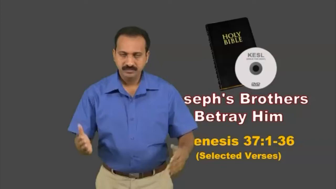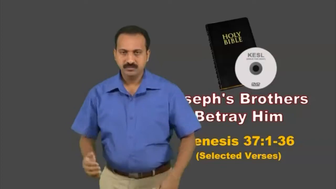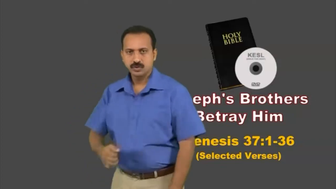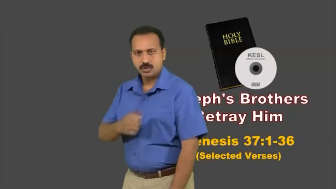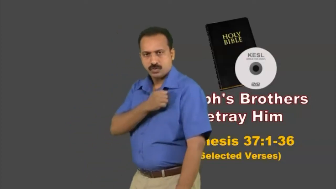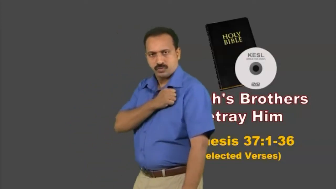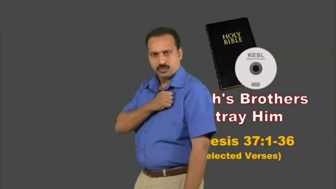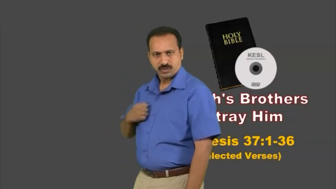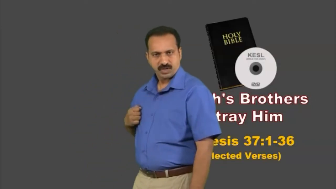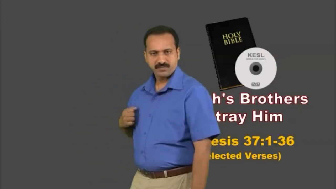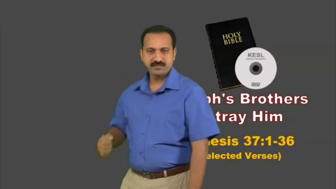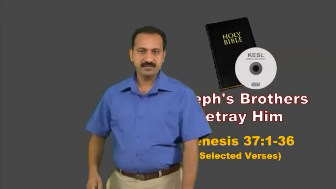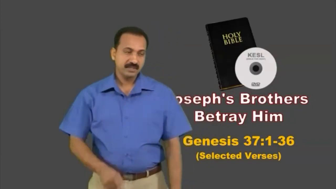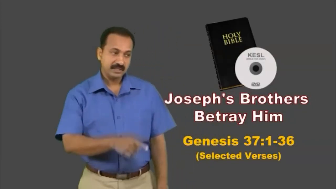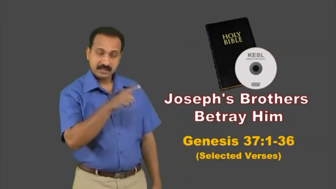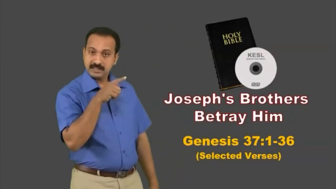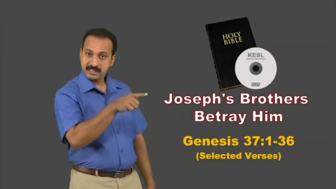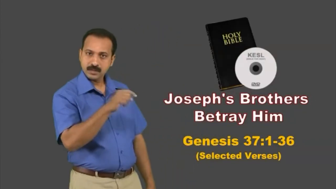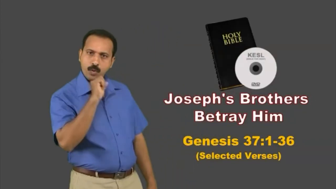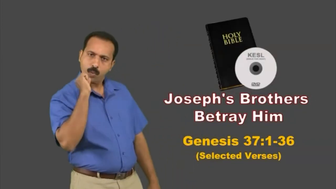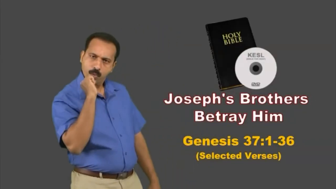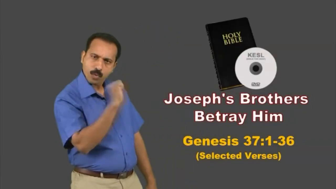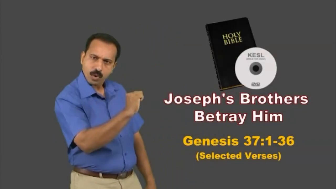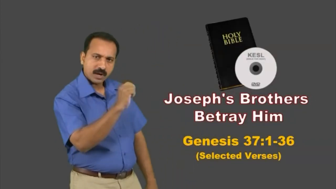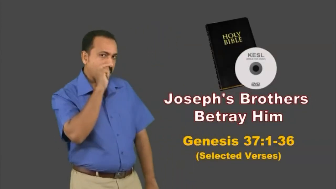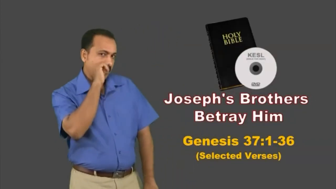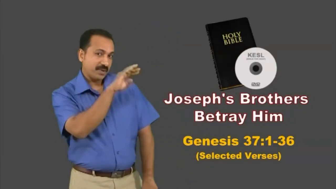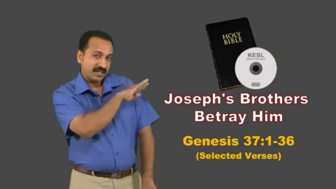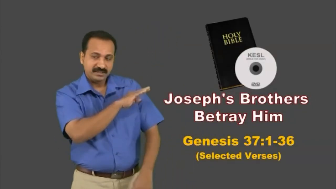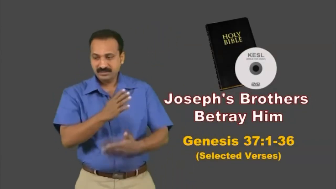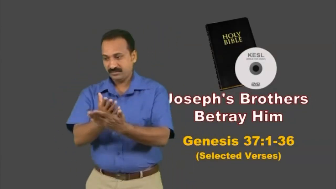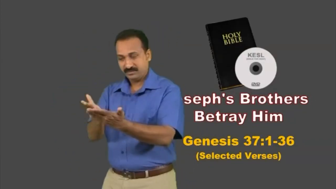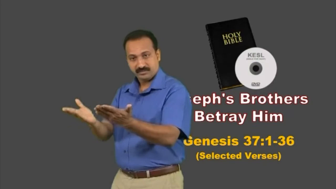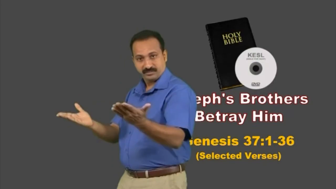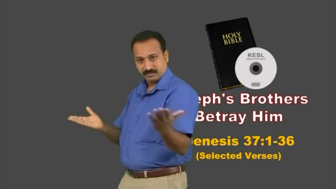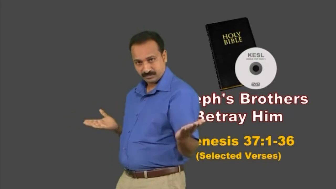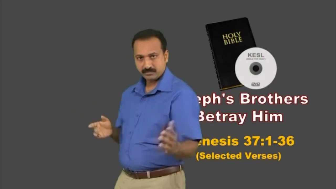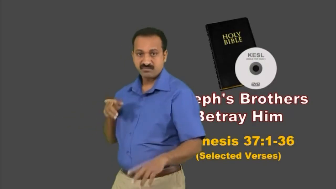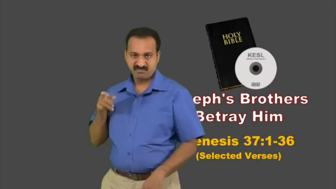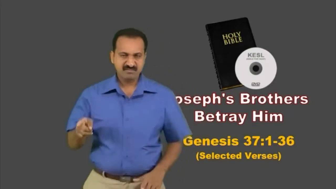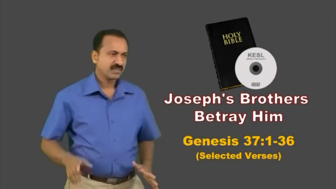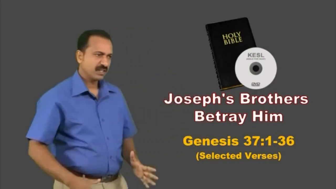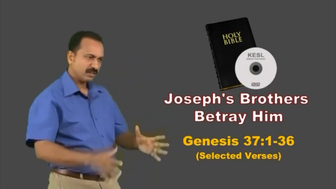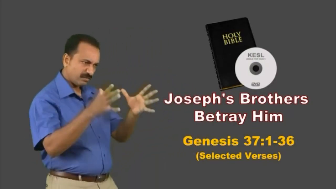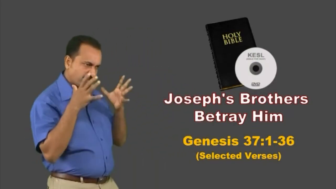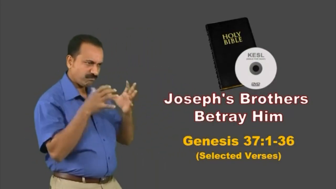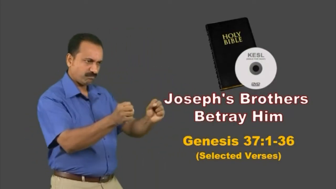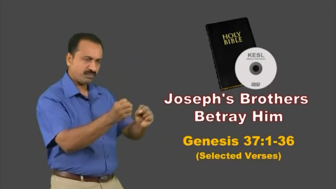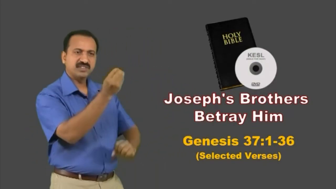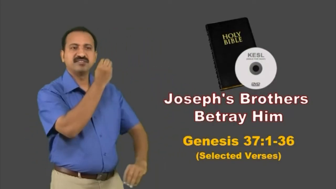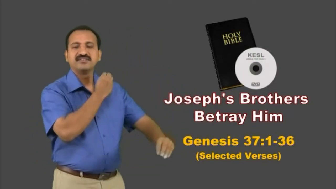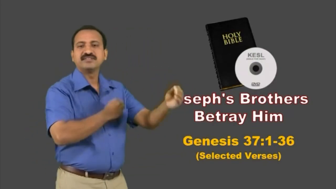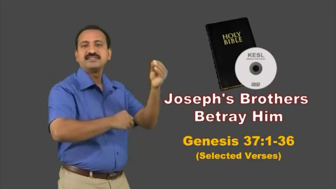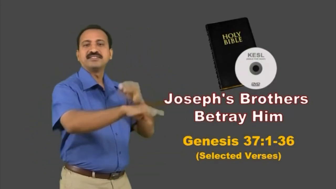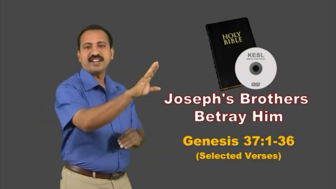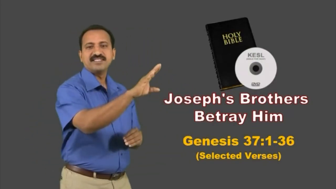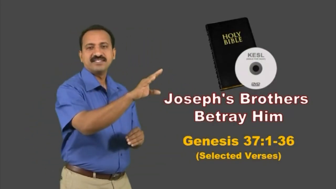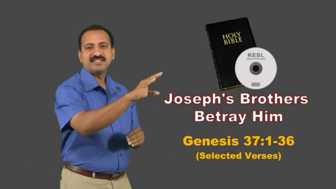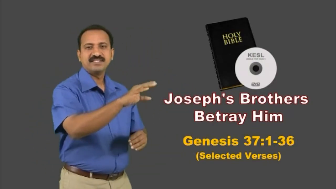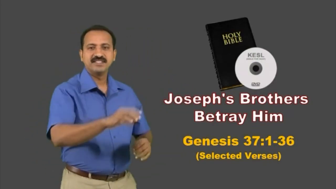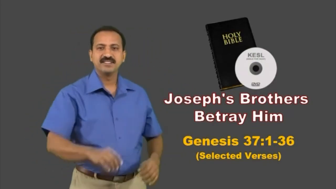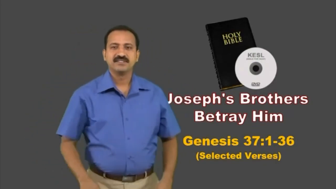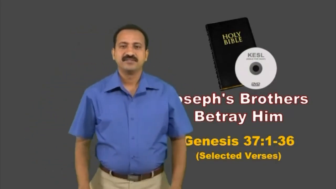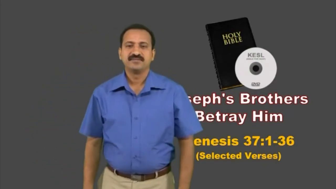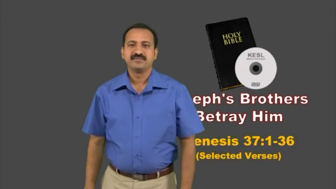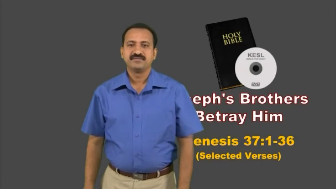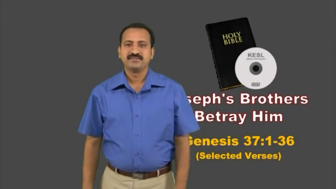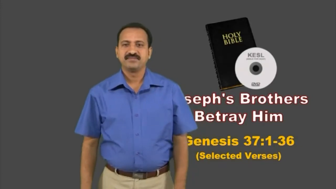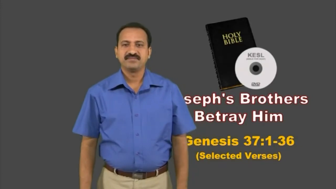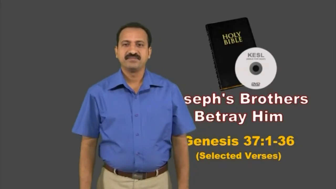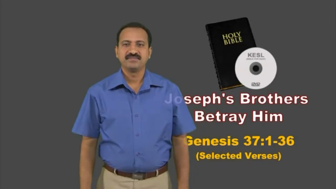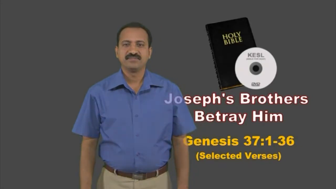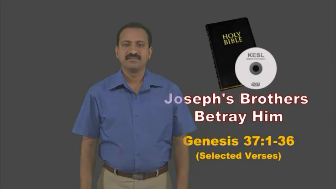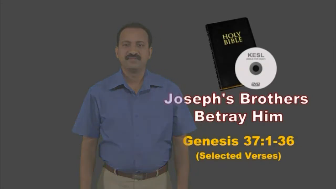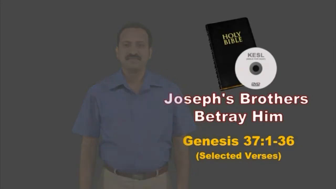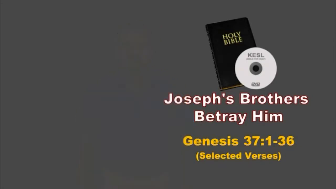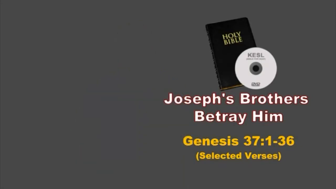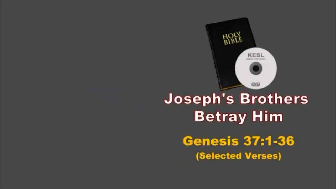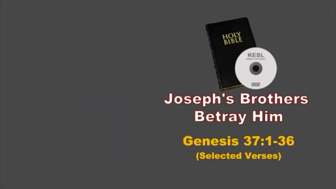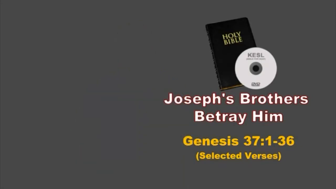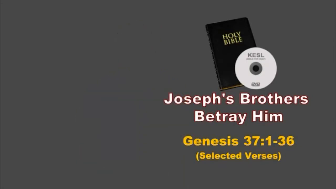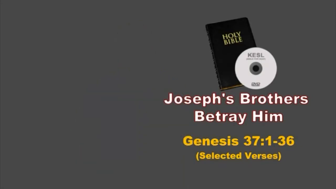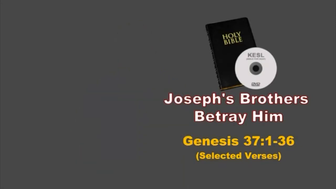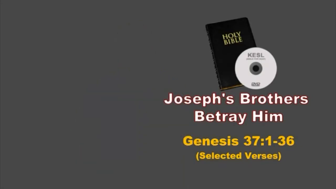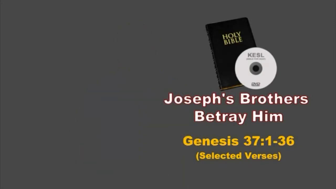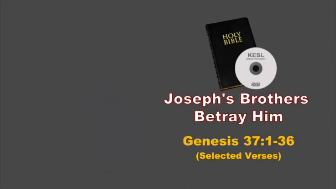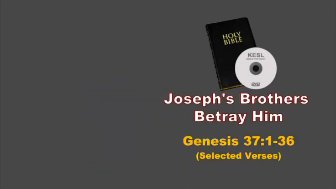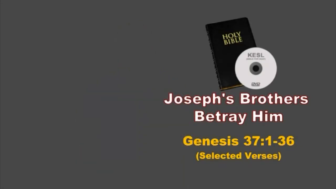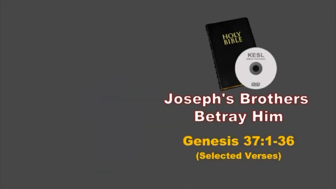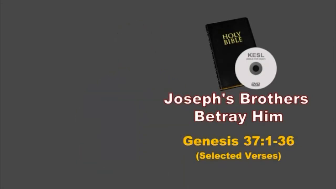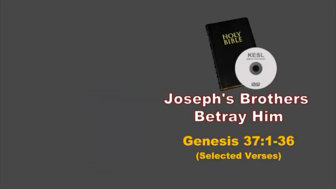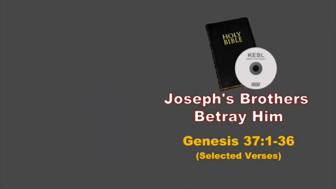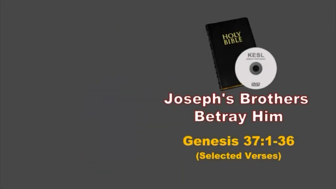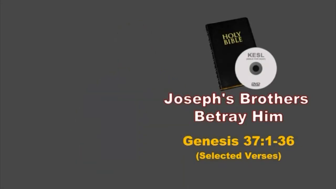Joseph's Brothers Betray Him